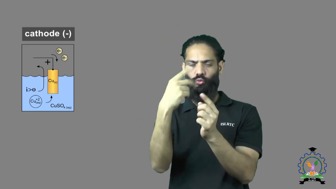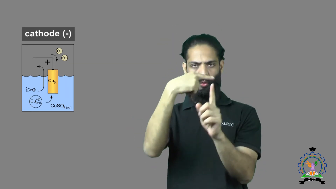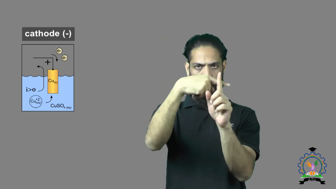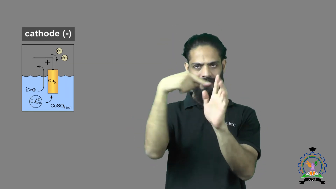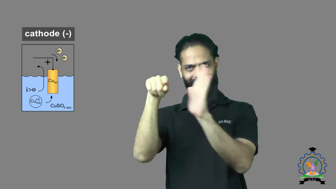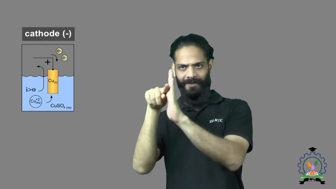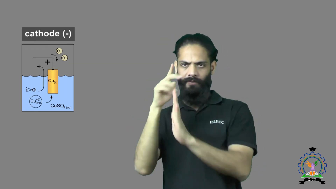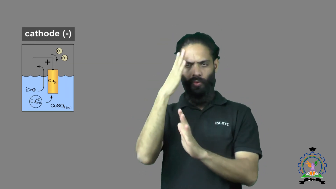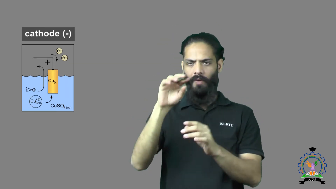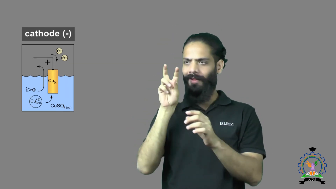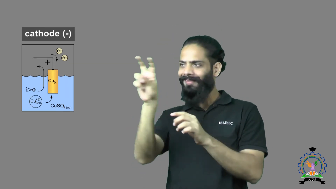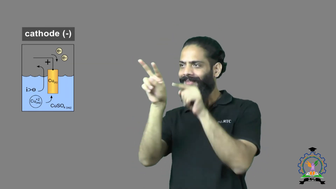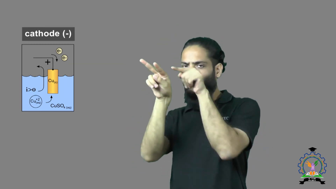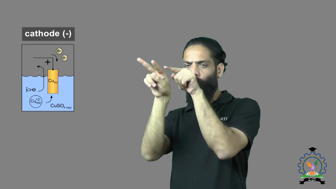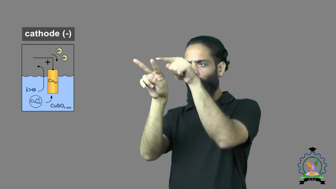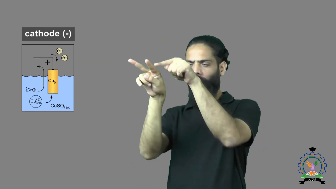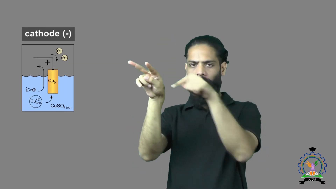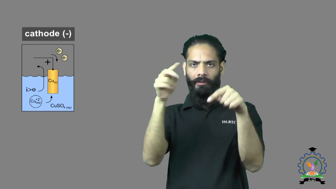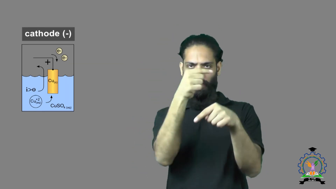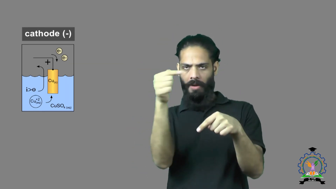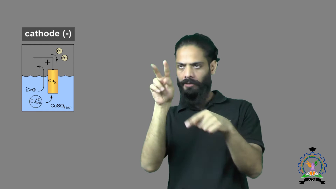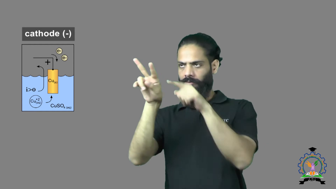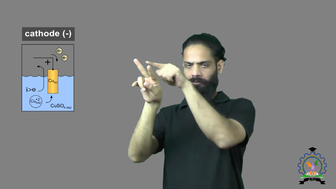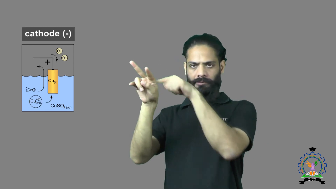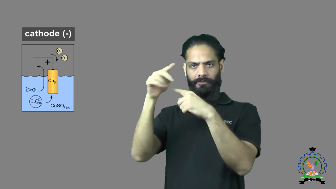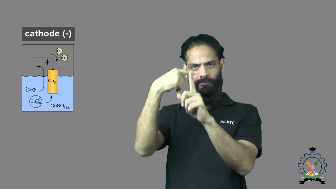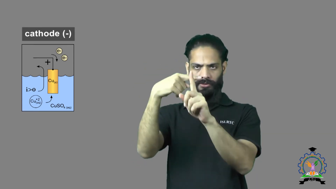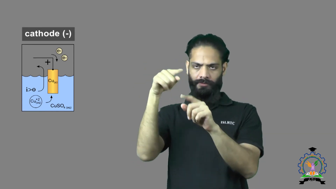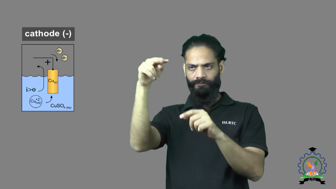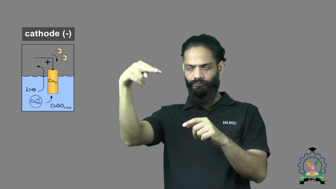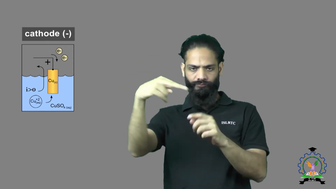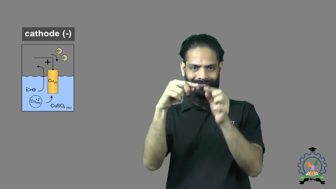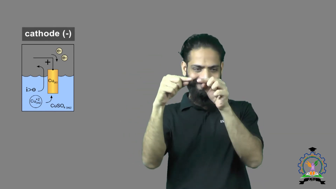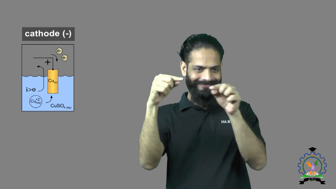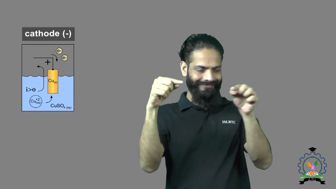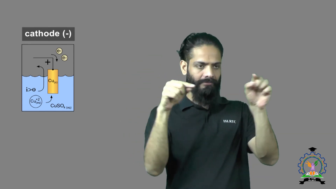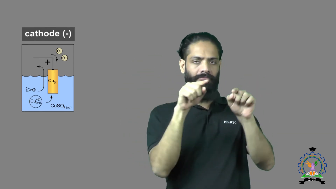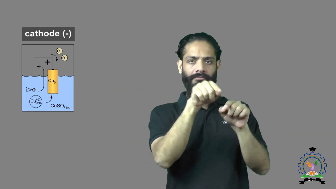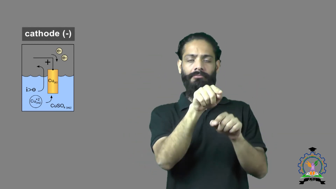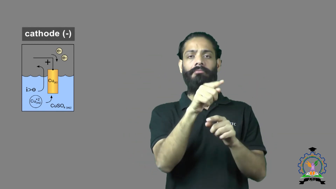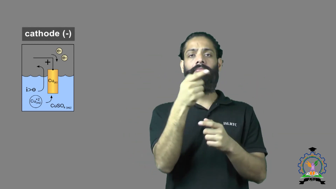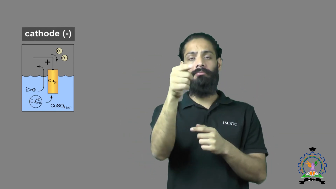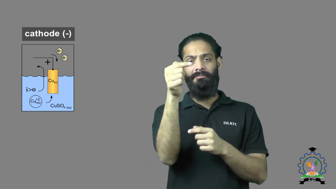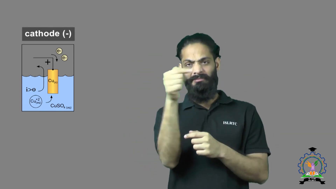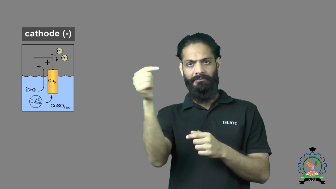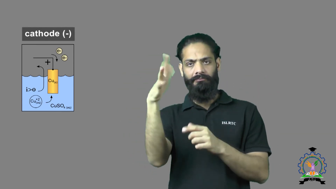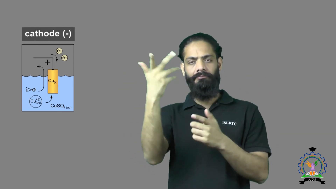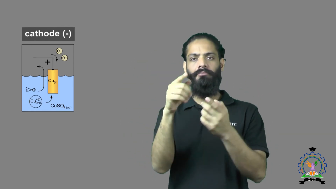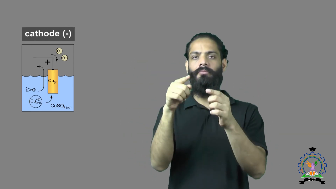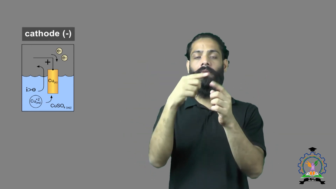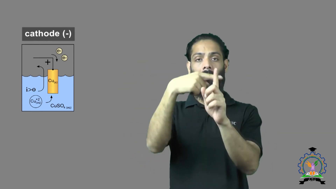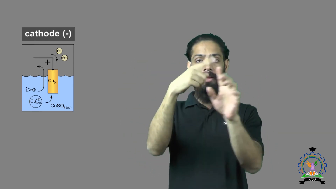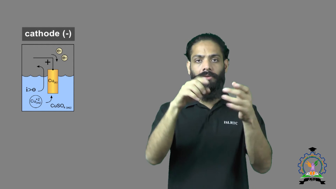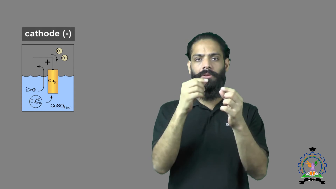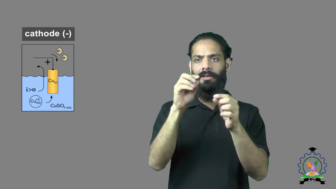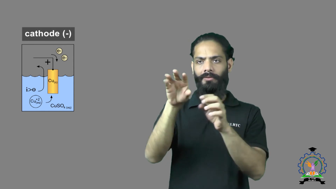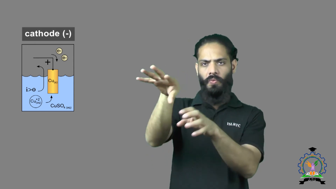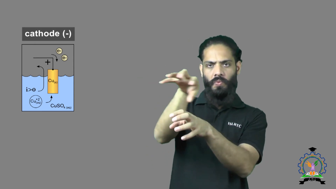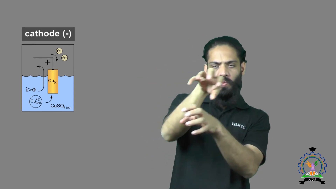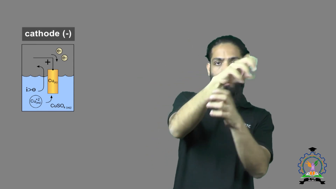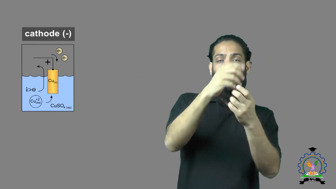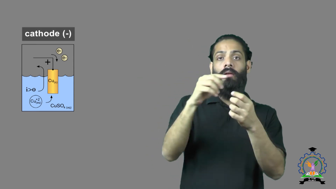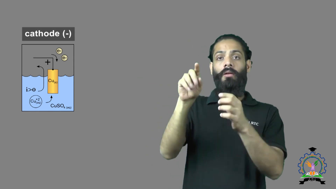cathode